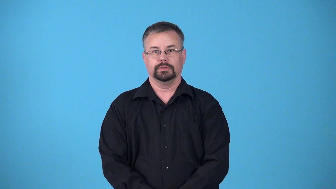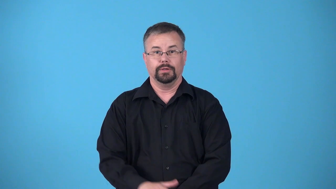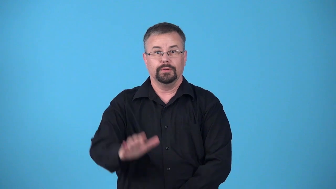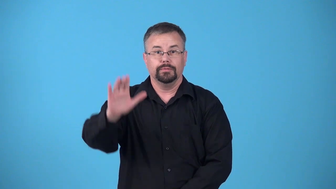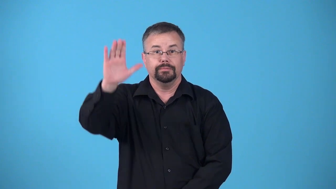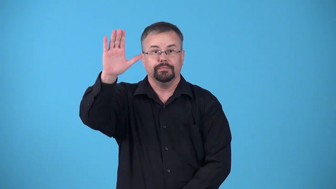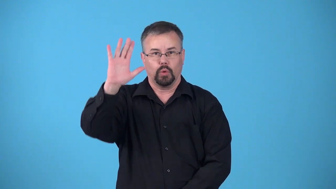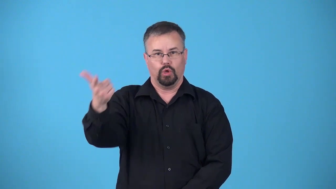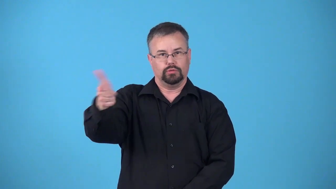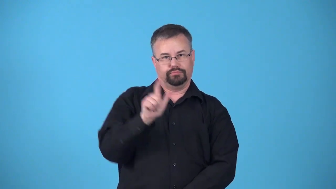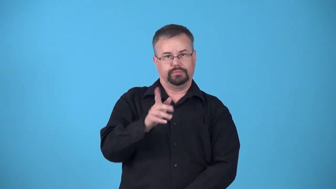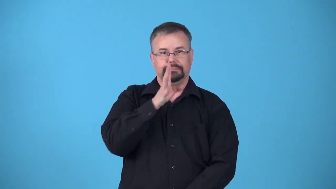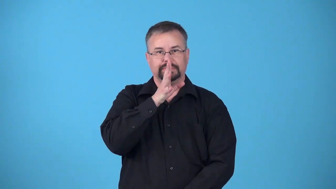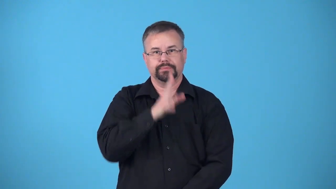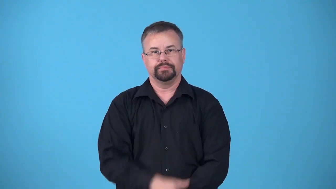hold your hand up,put your hand up raise your hand